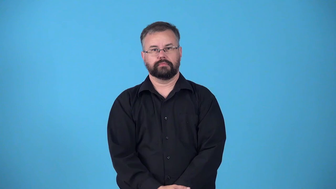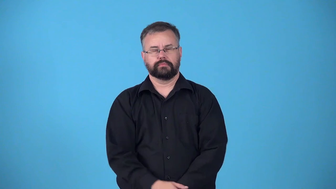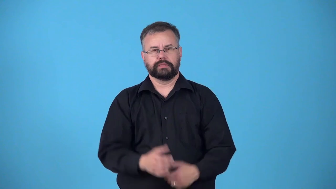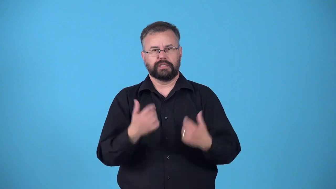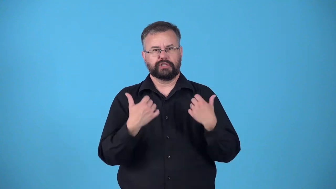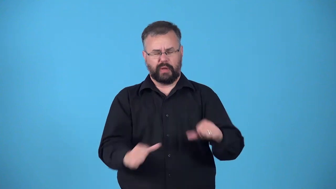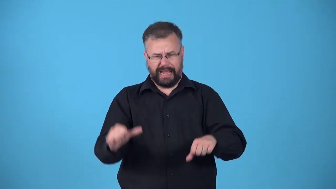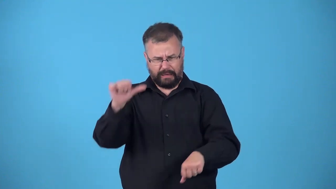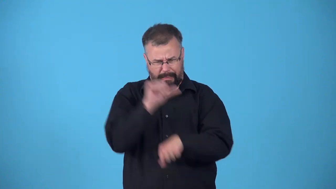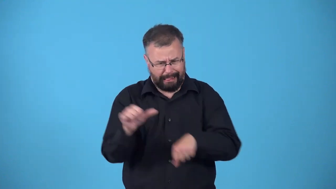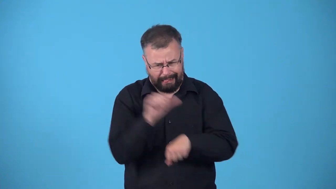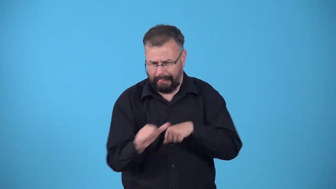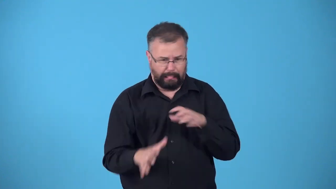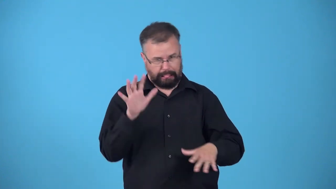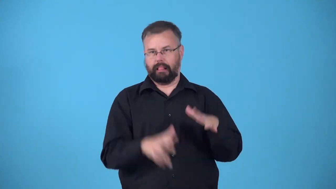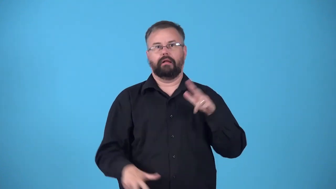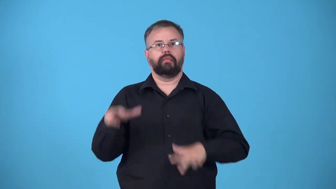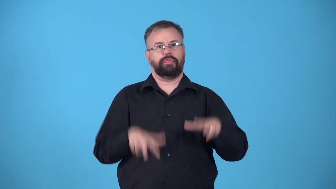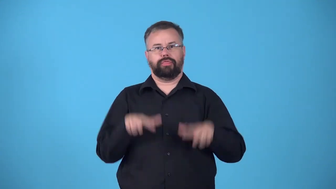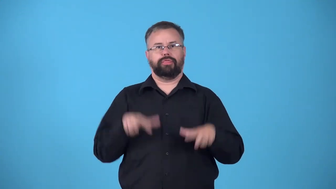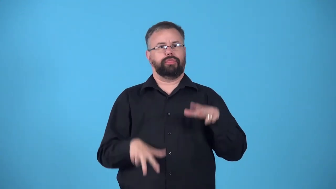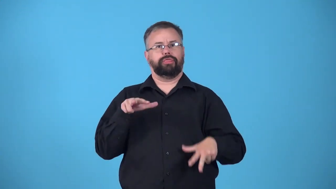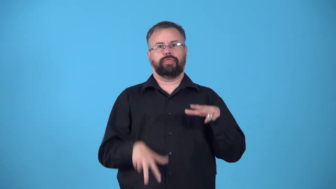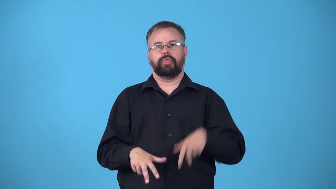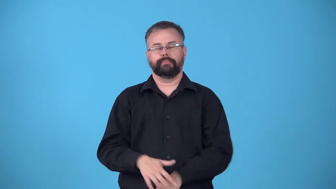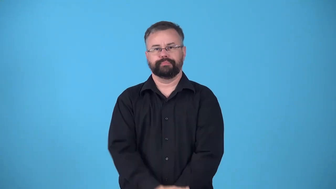fumble about, fumble around, muck about, muck around